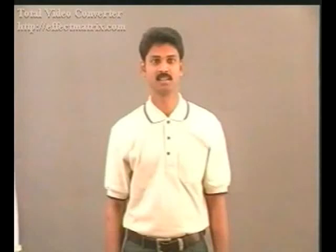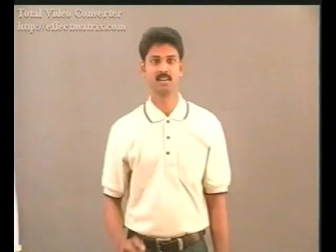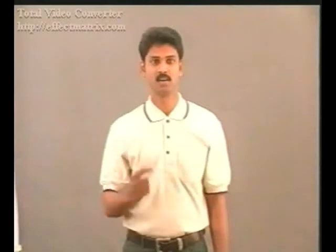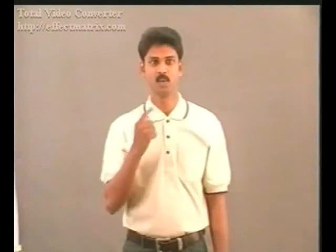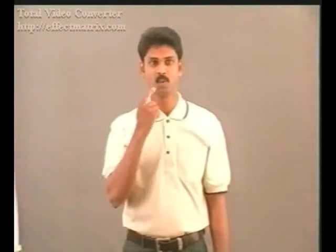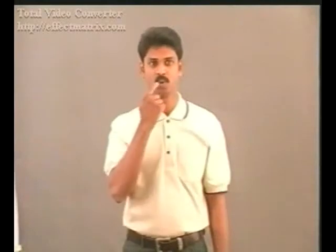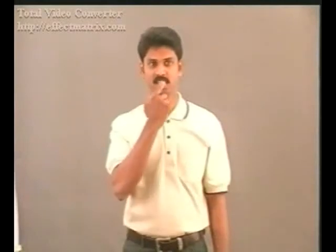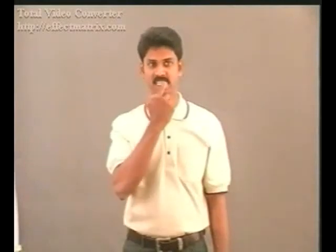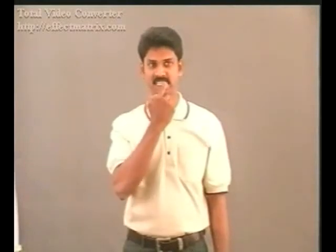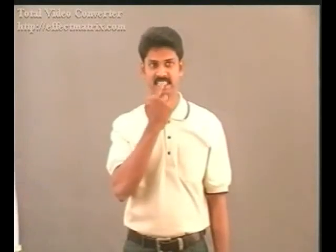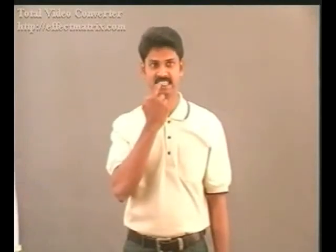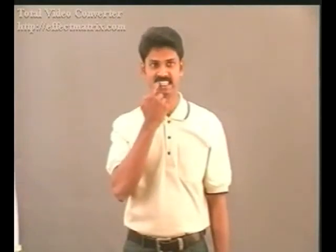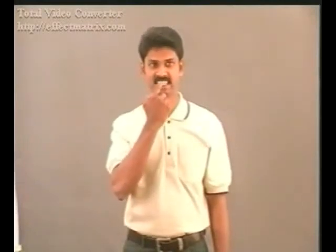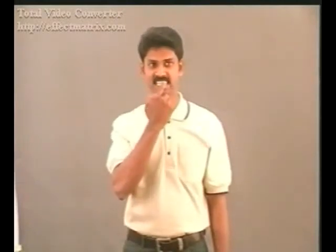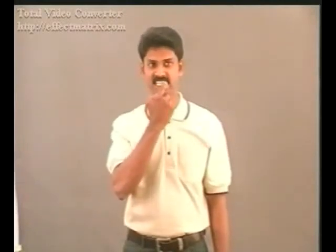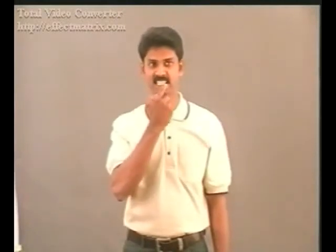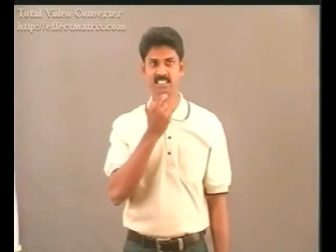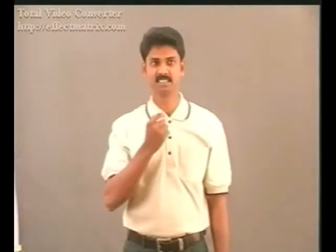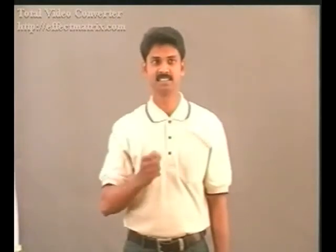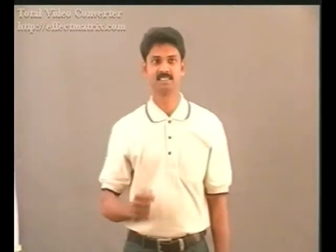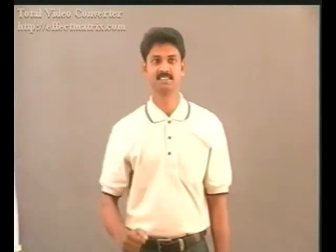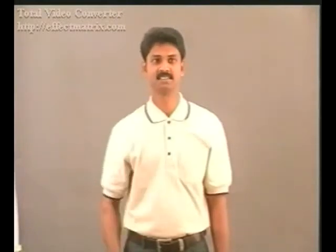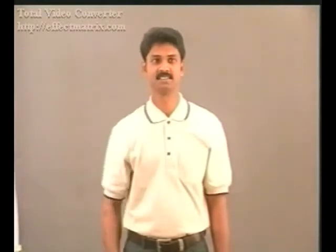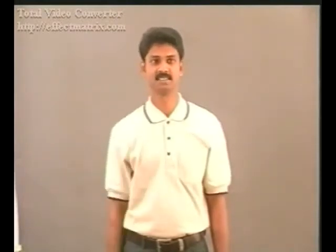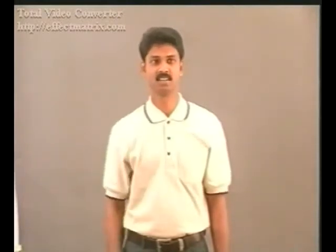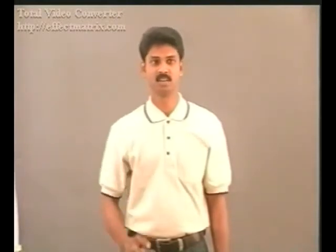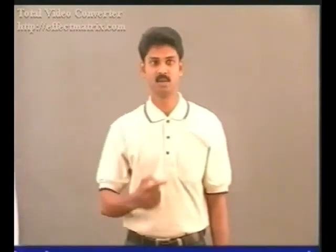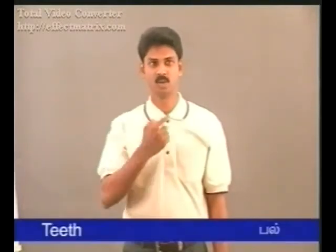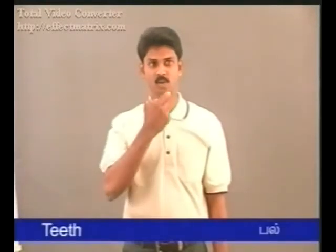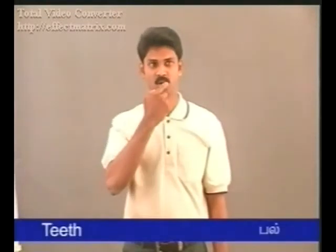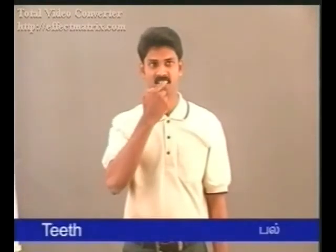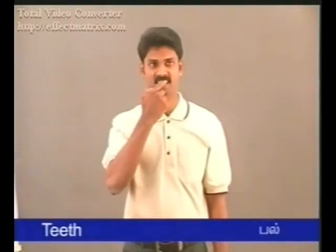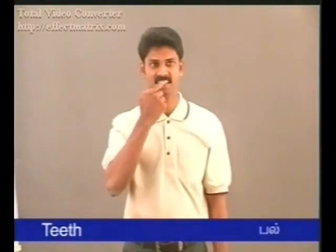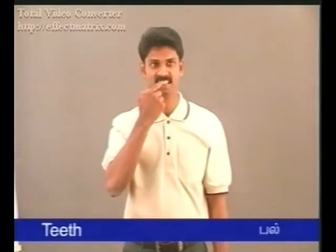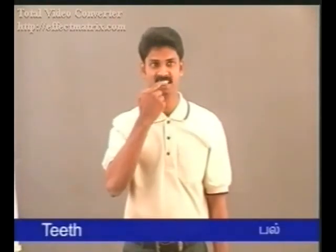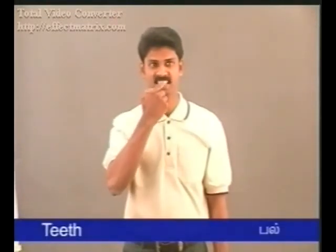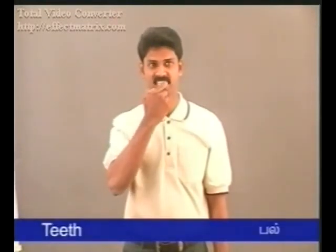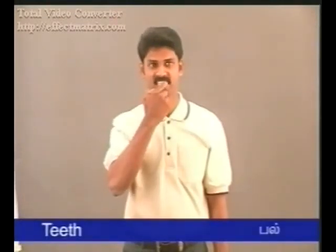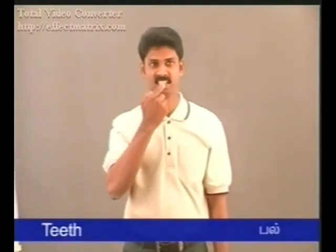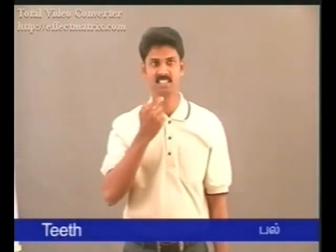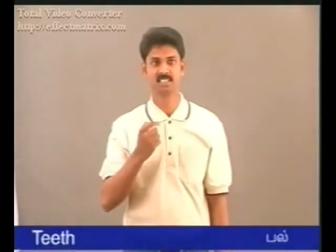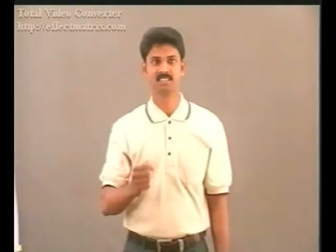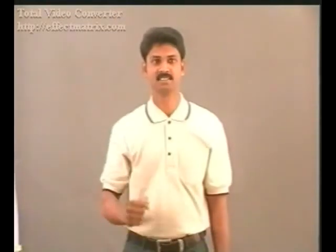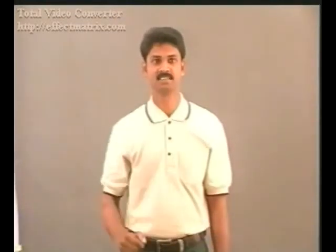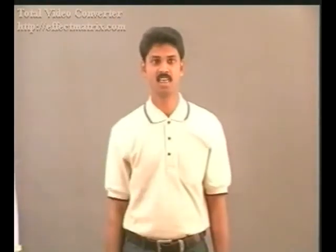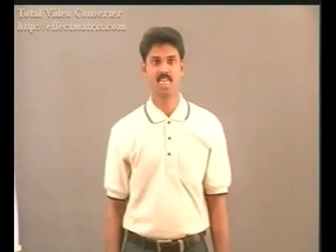teeth